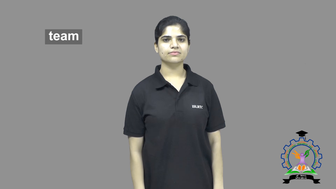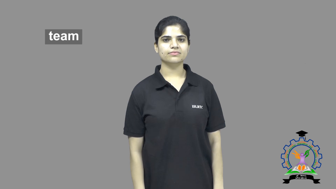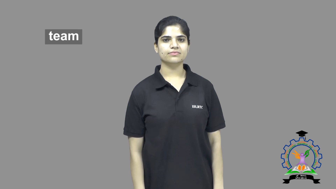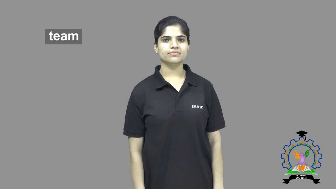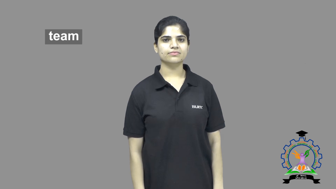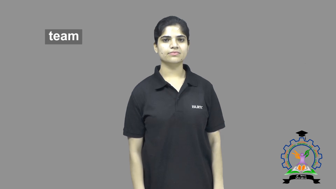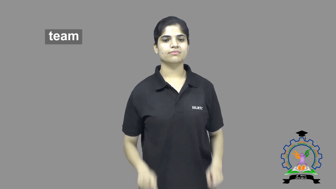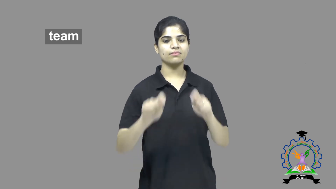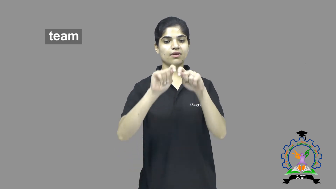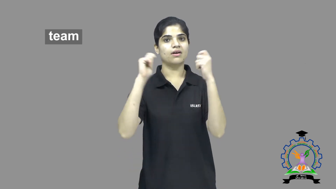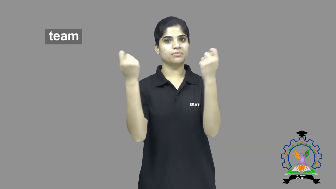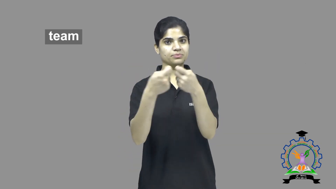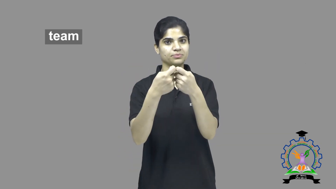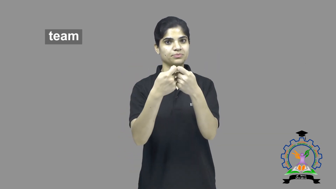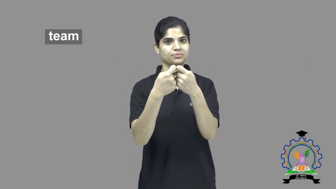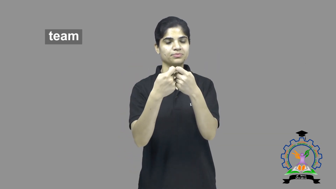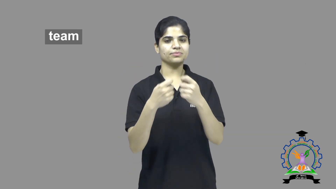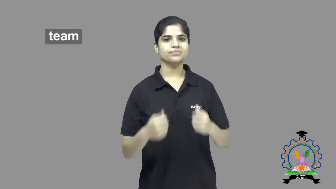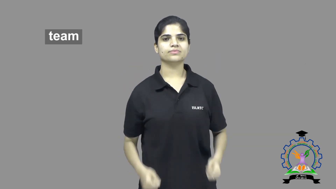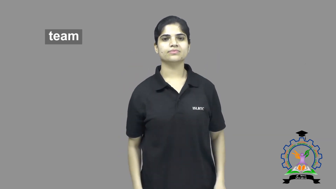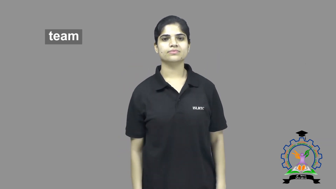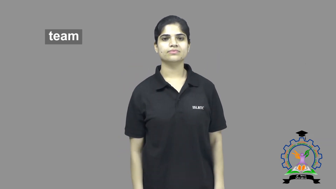team